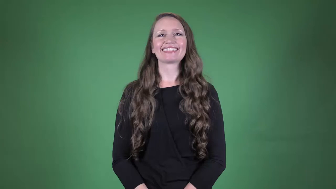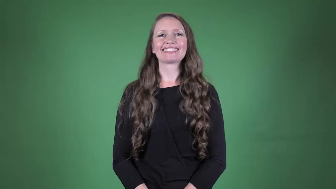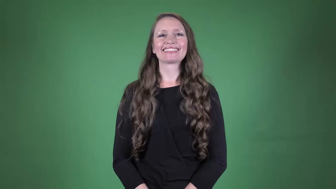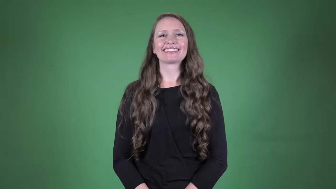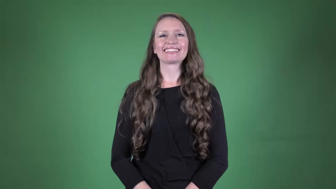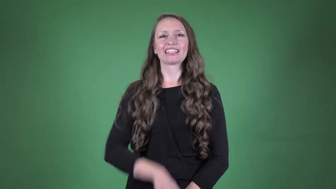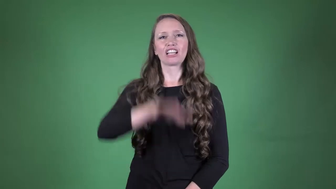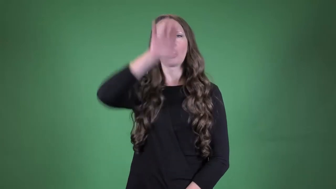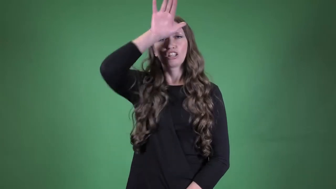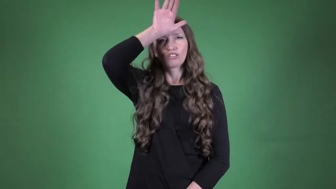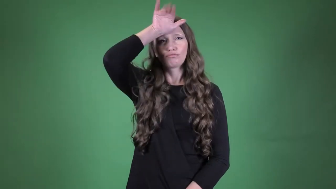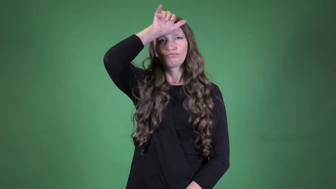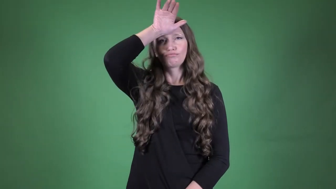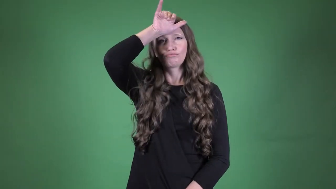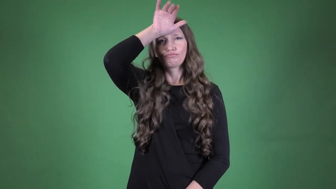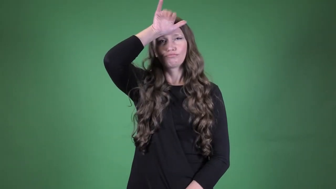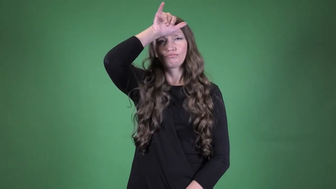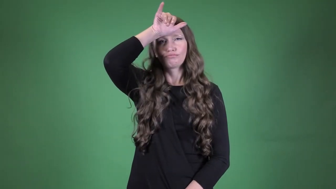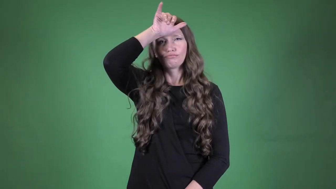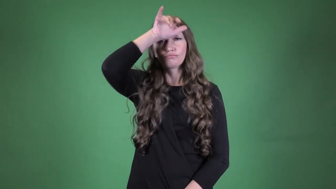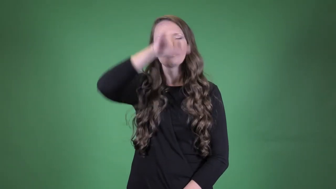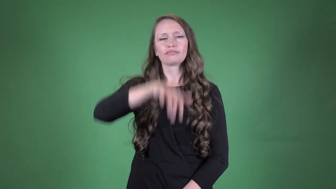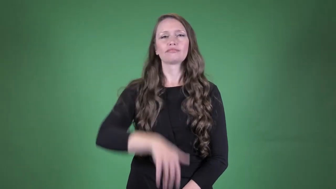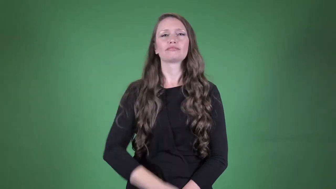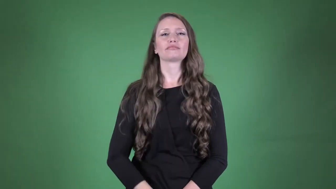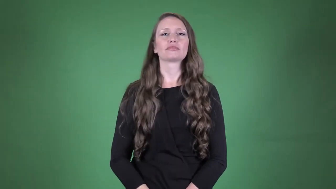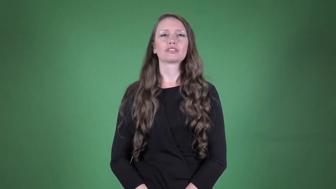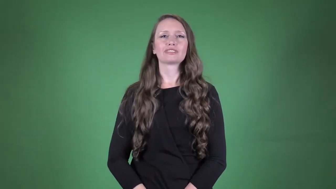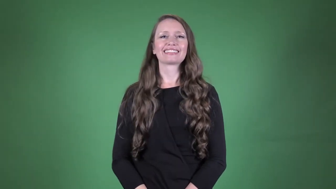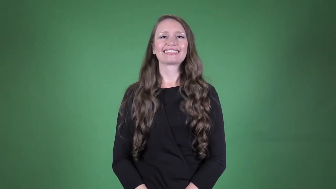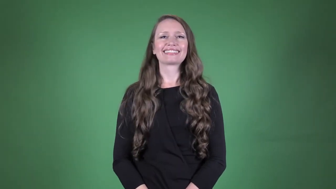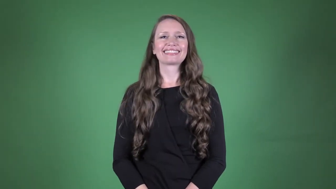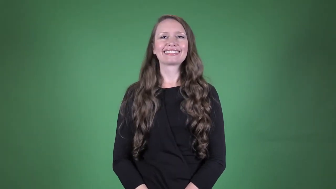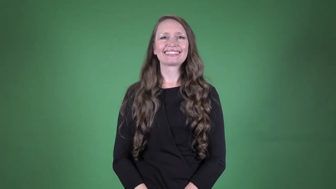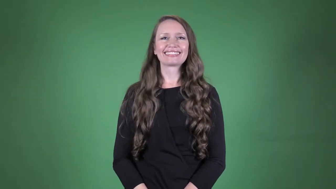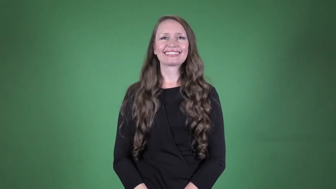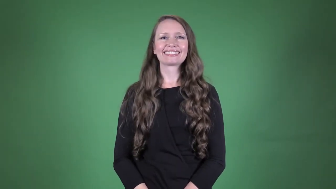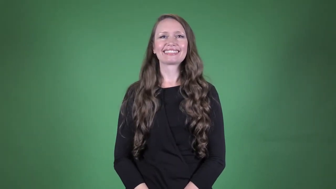take for a fool